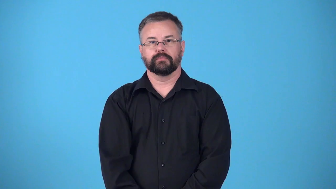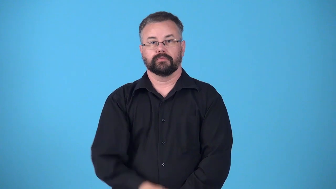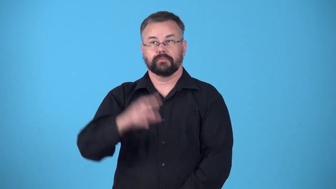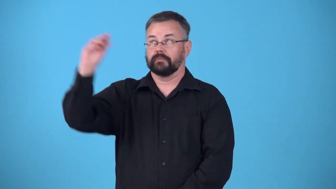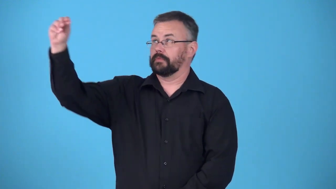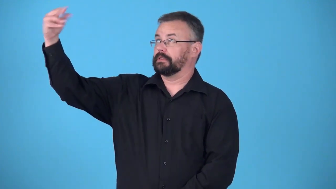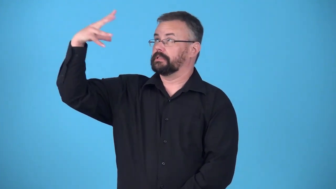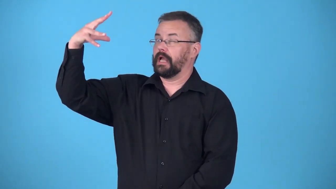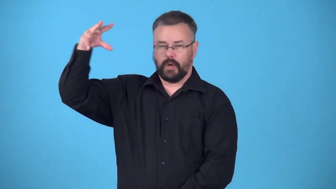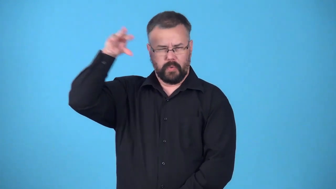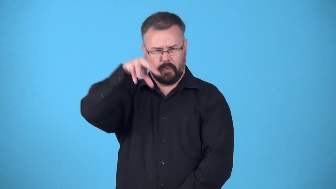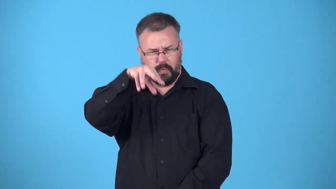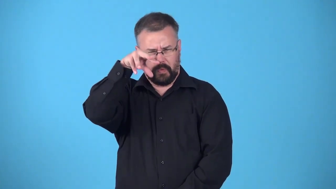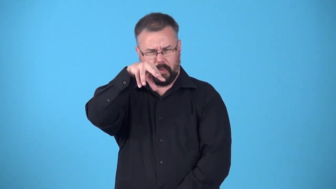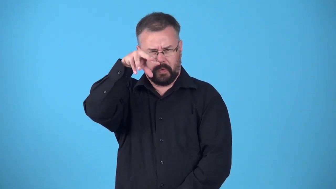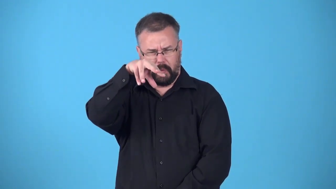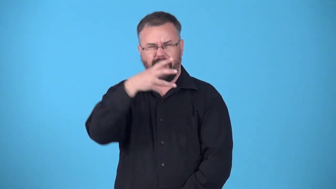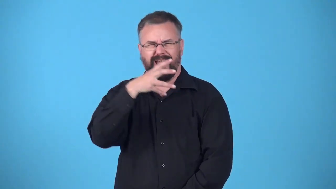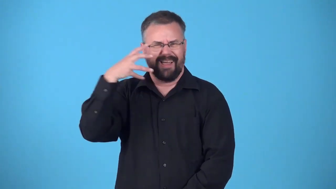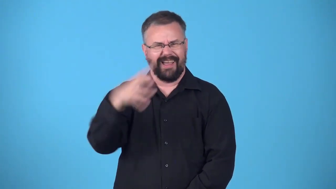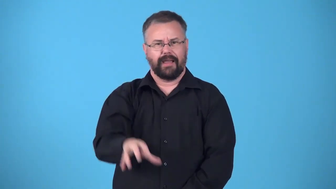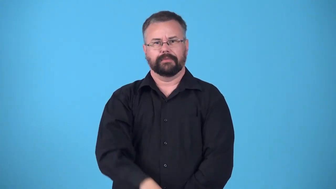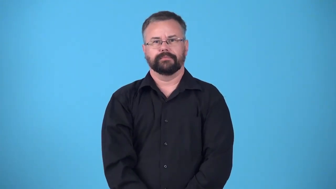beat down